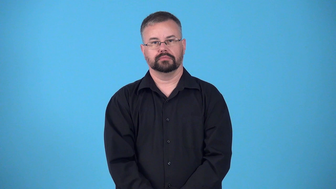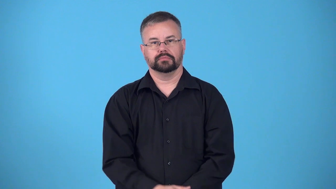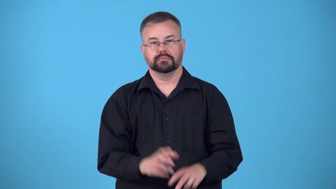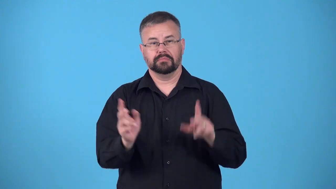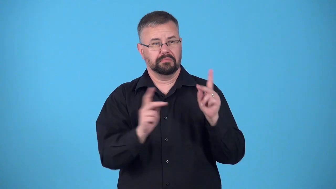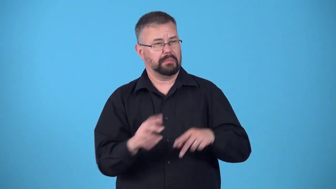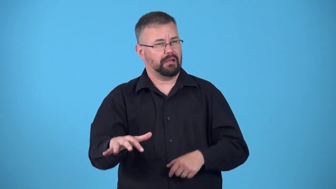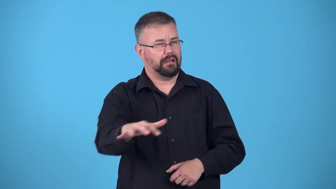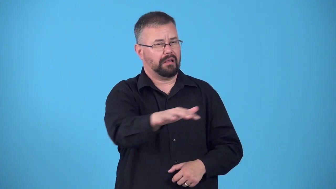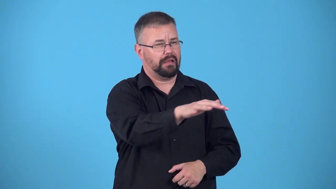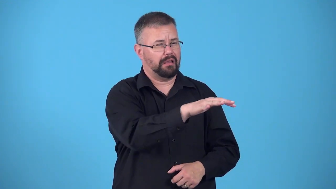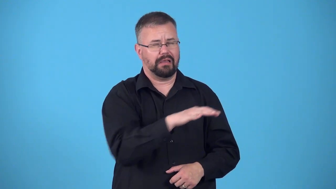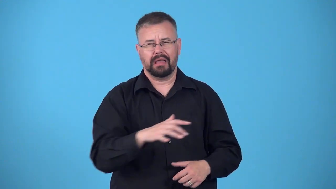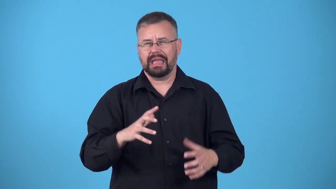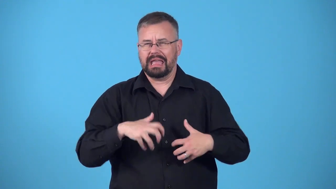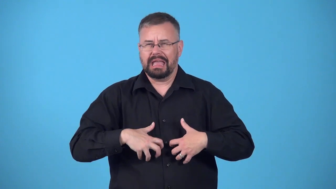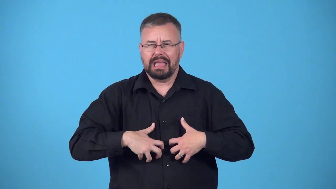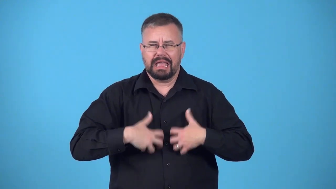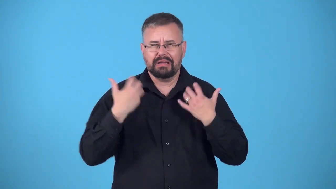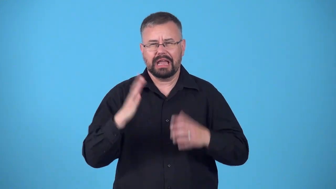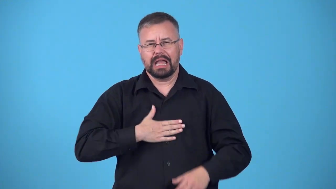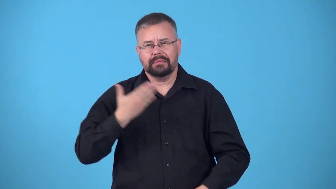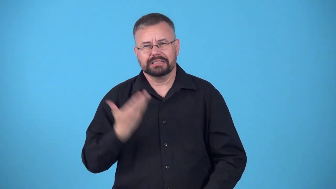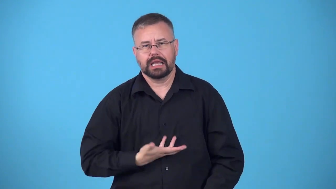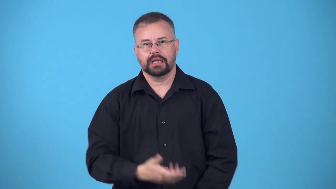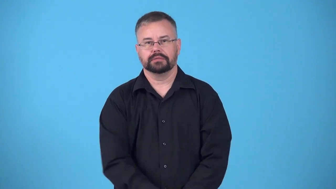stormy situation